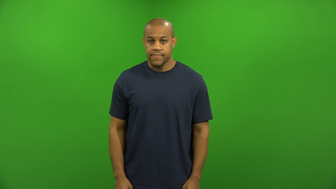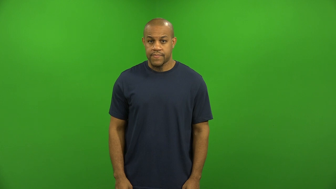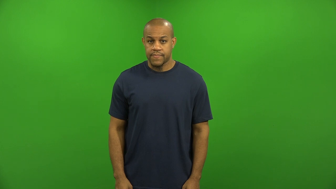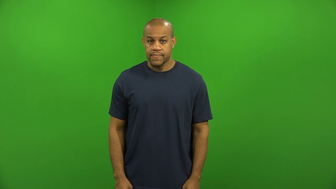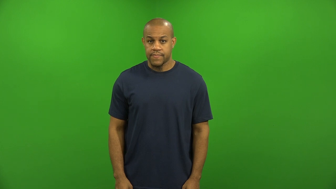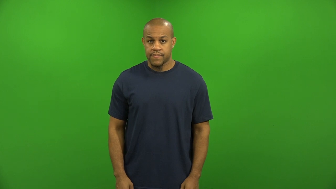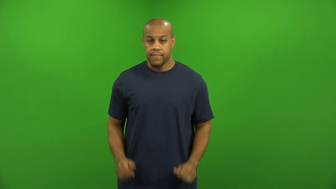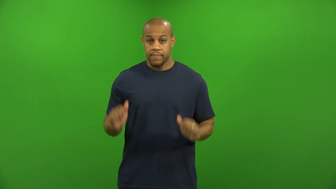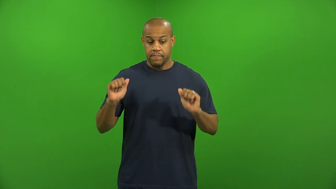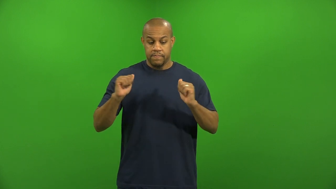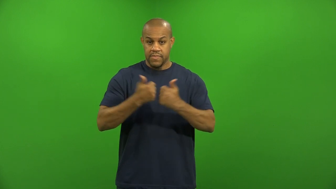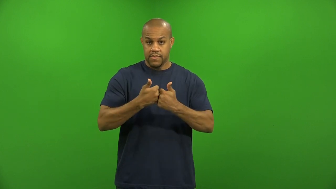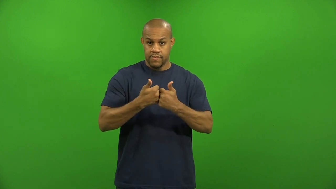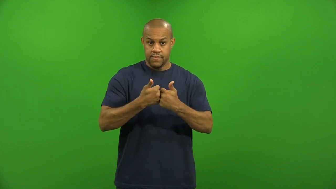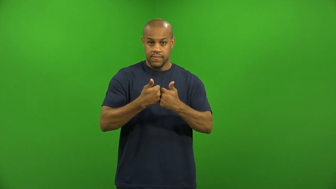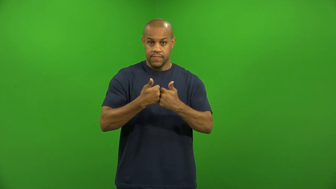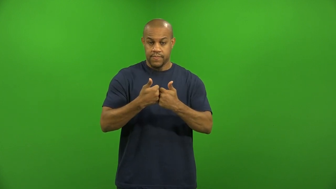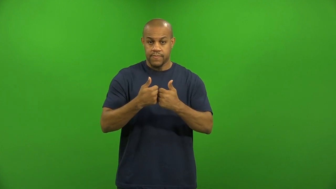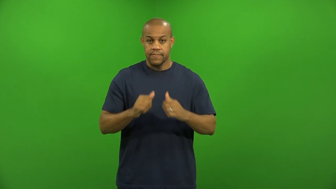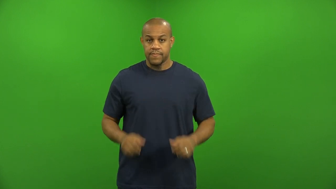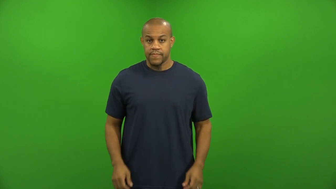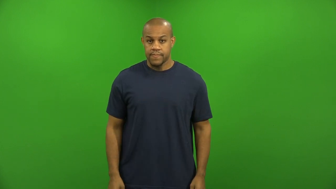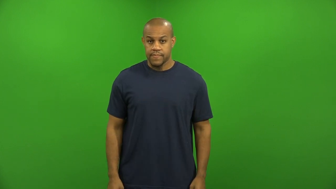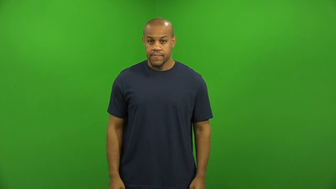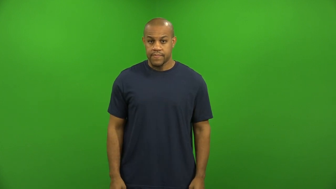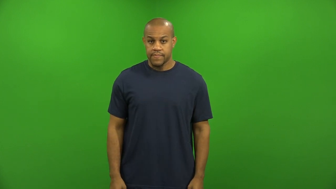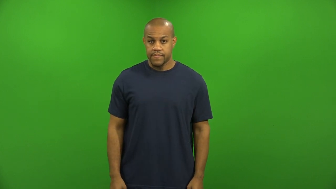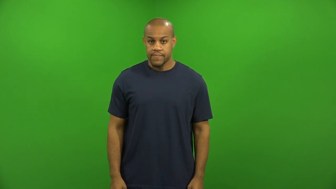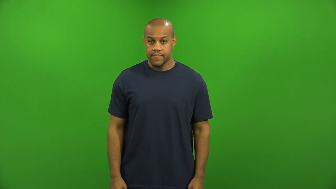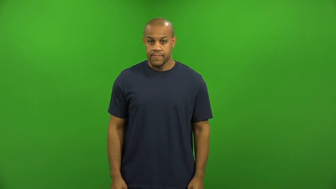Meet